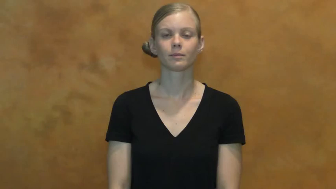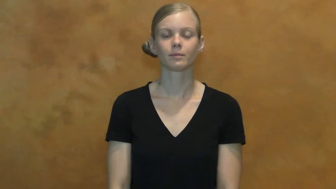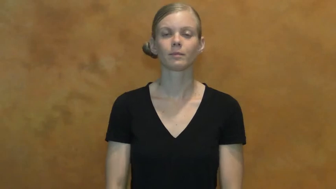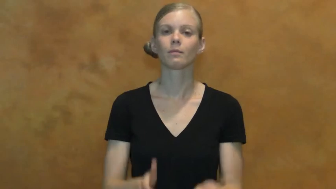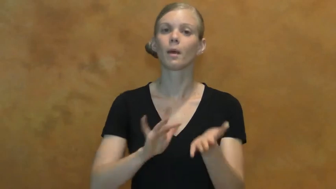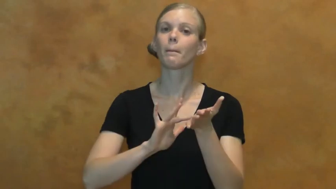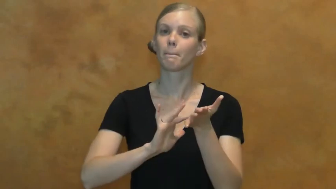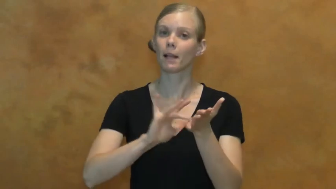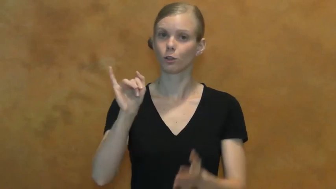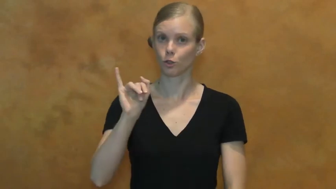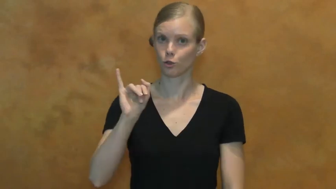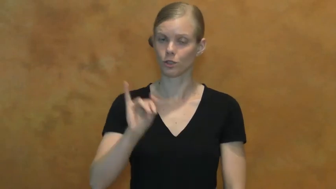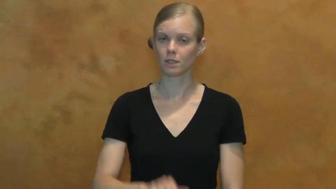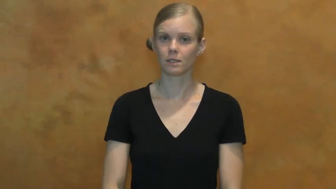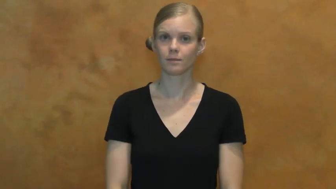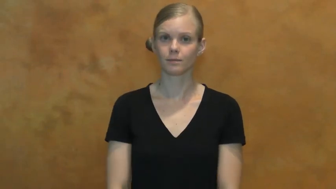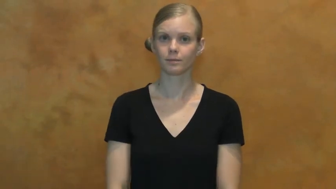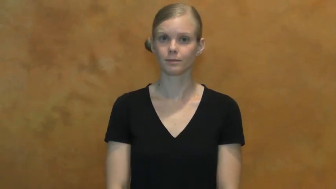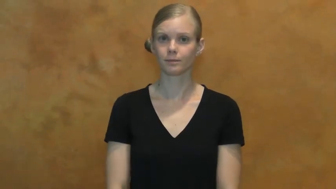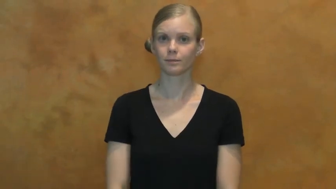medical insurance